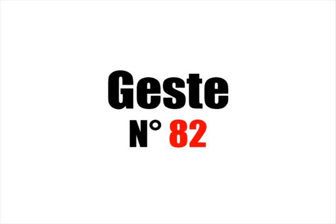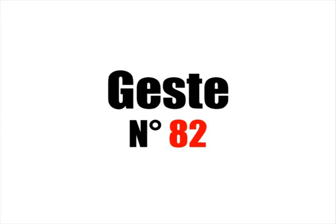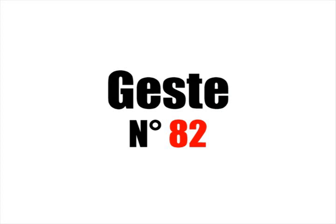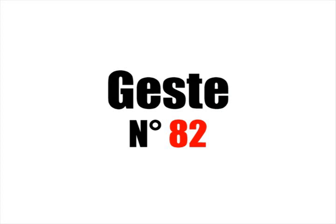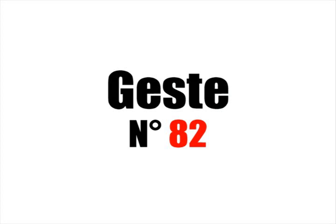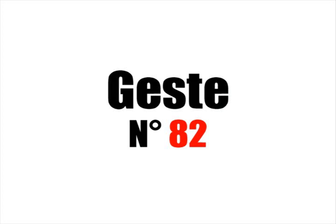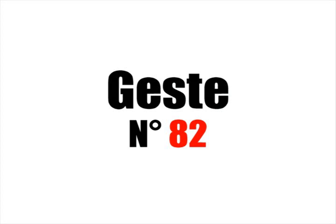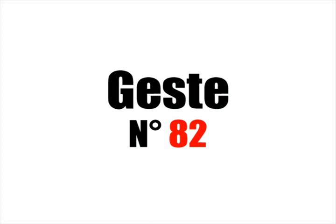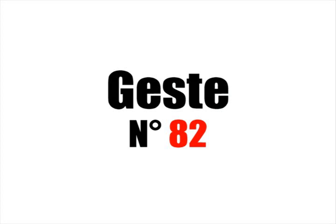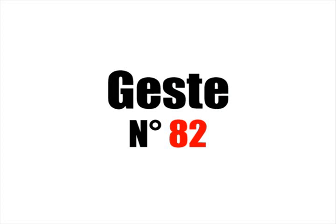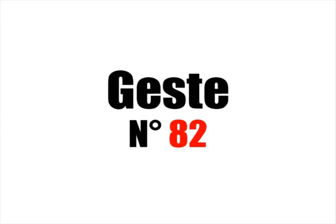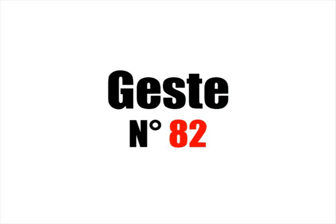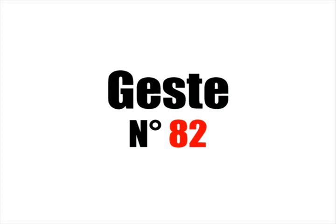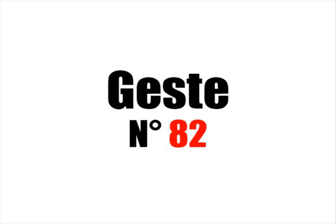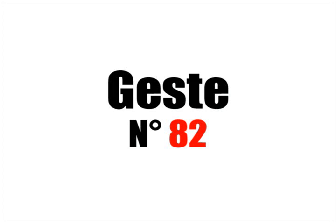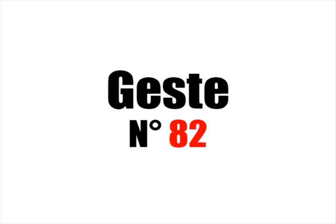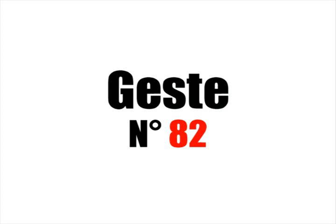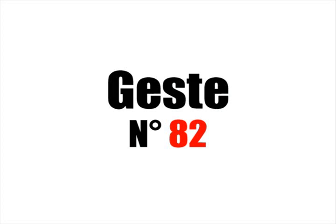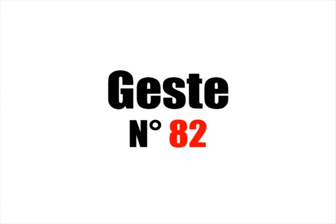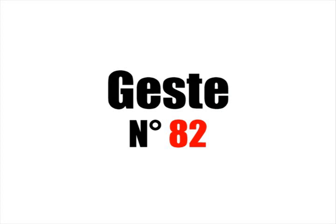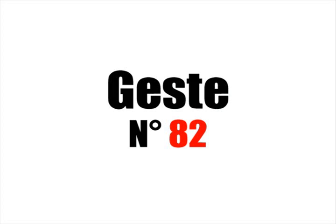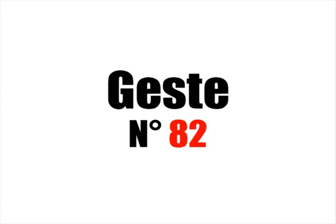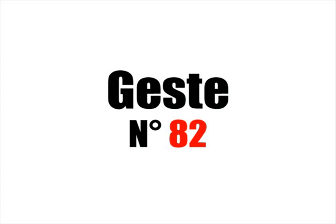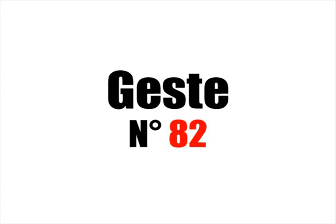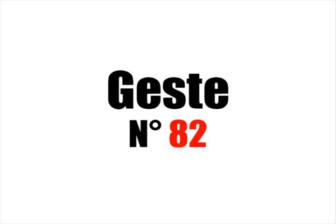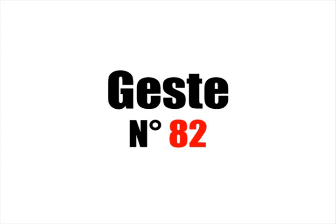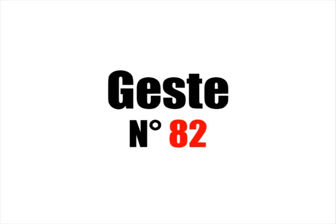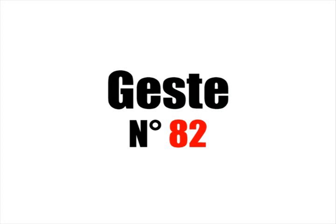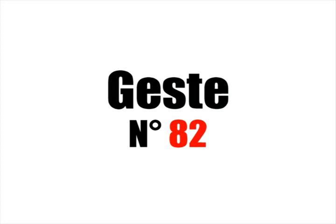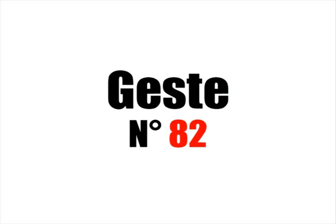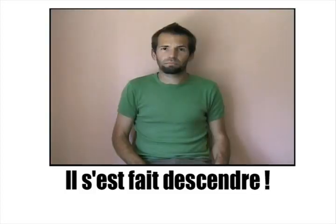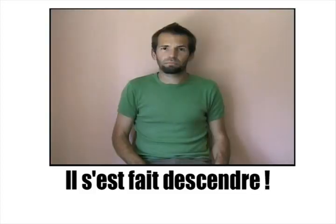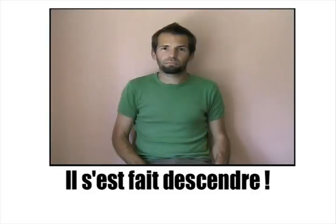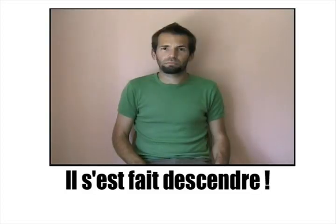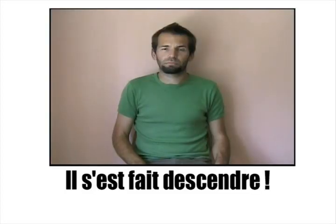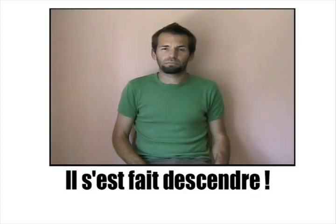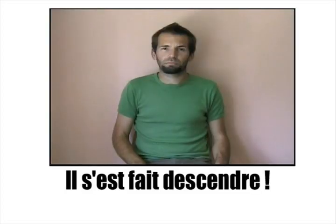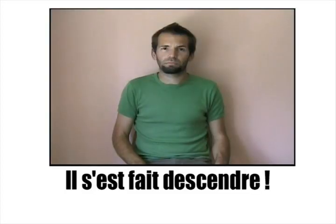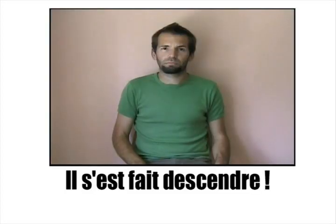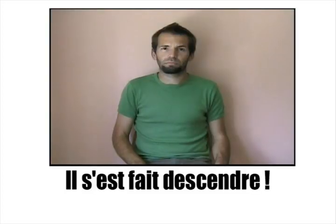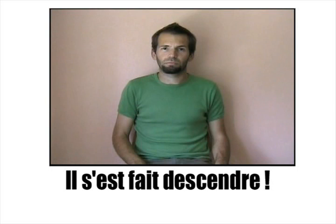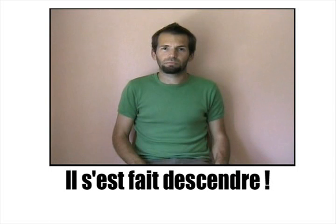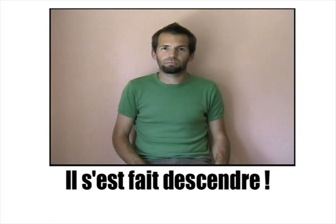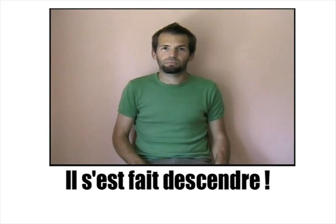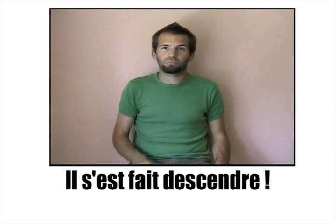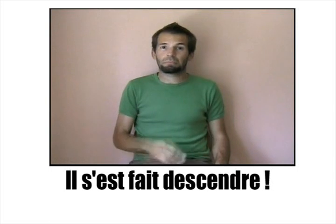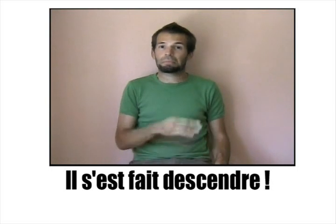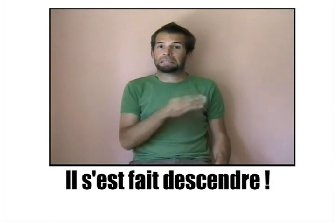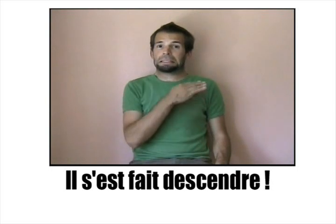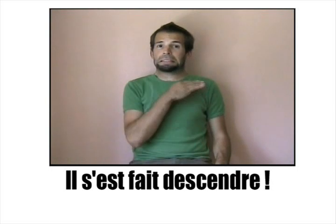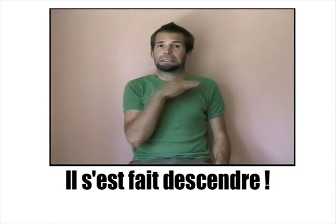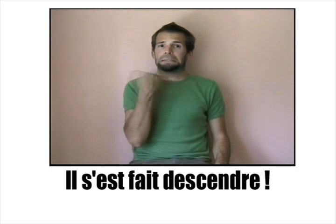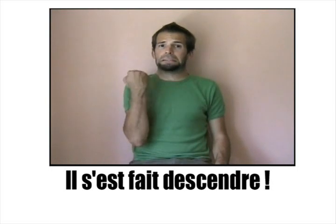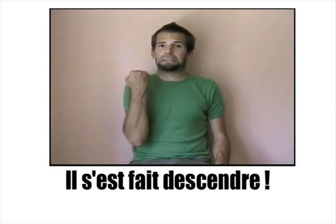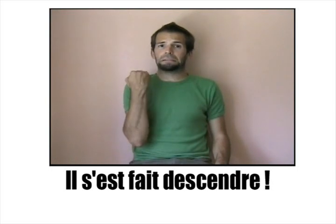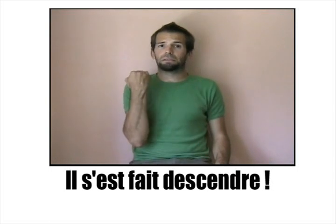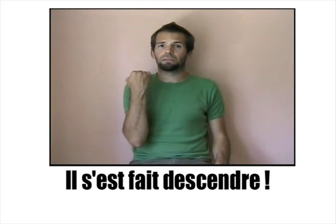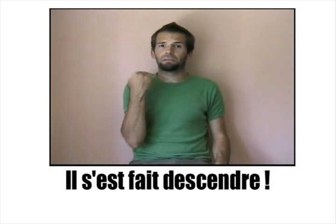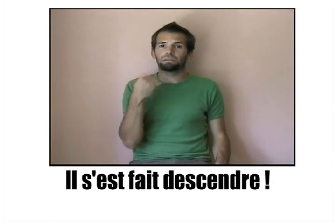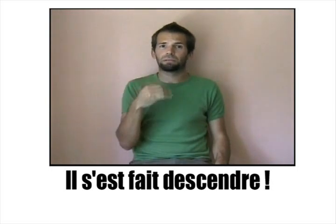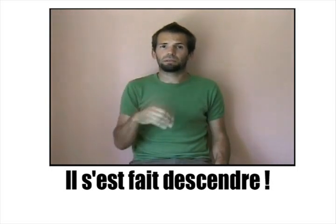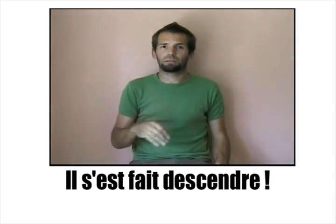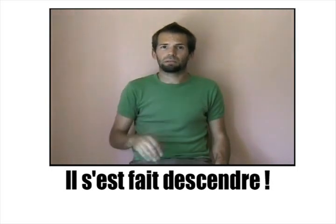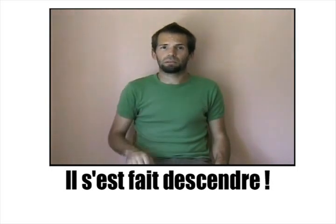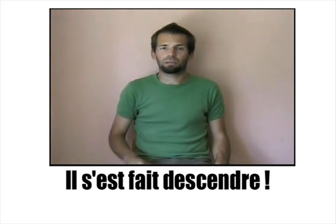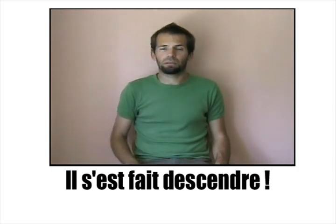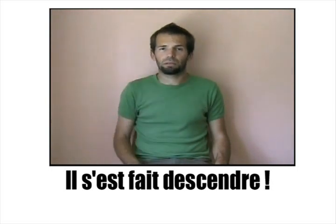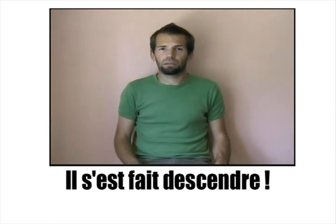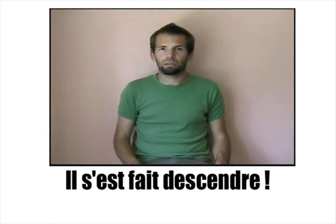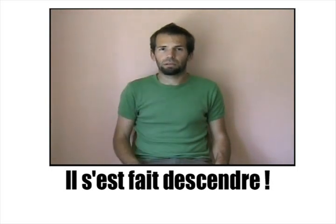He was killed